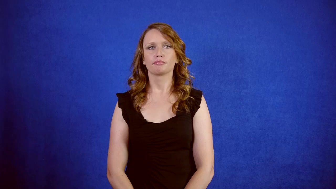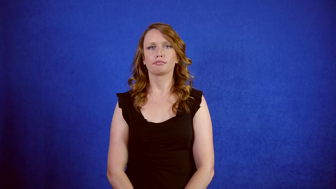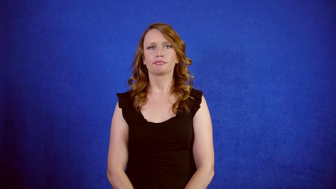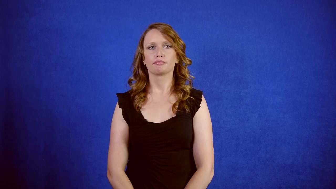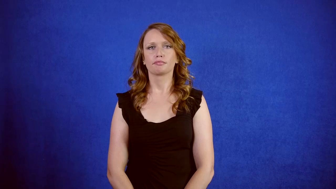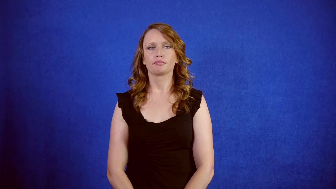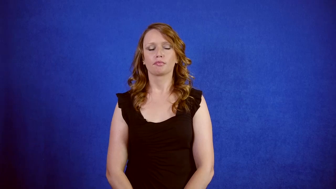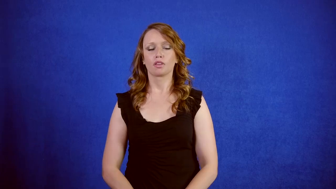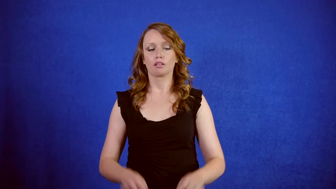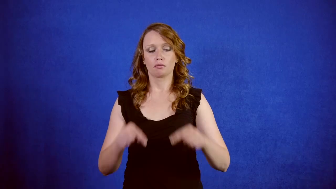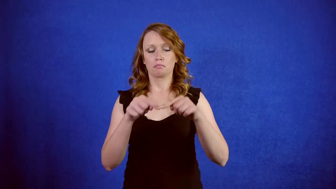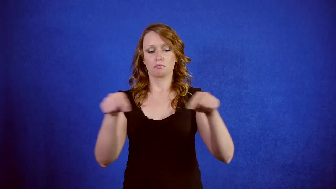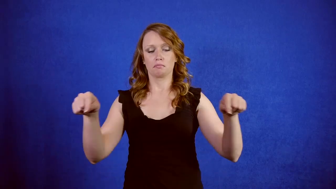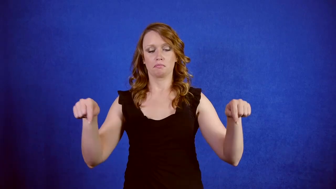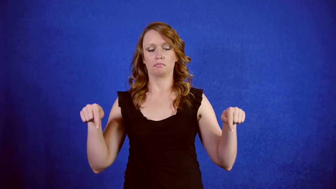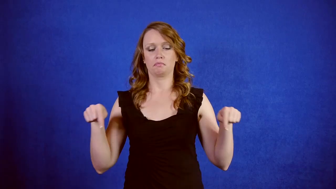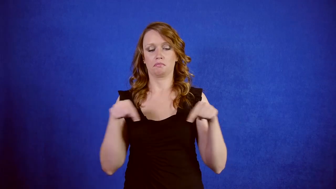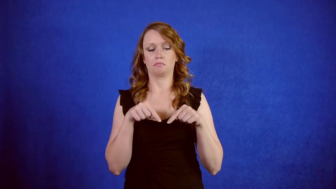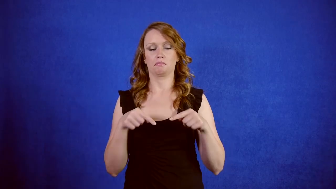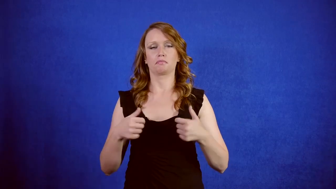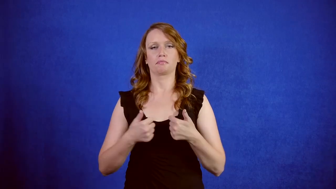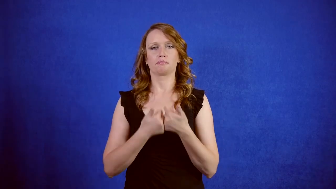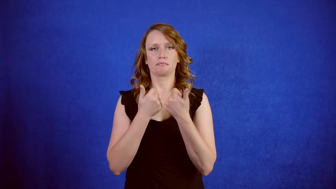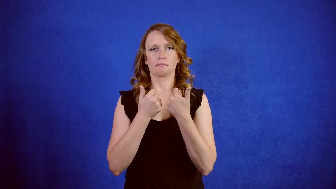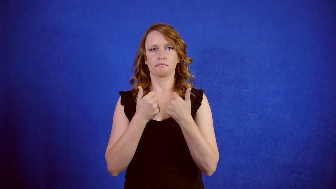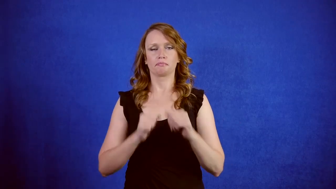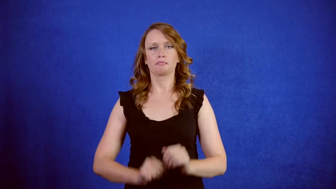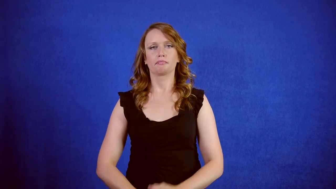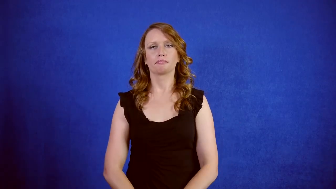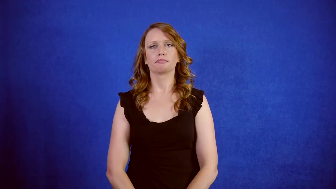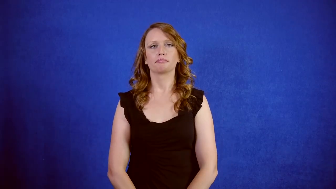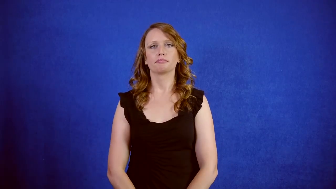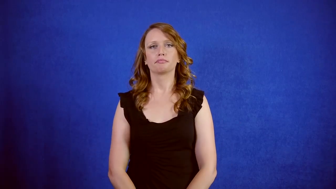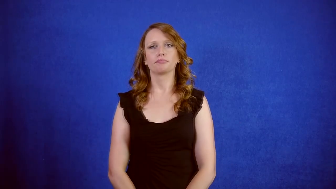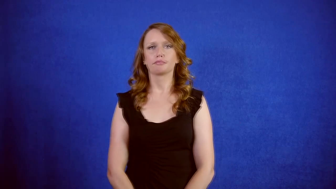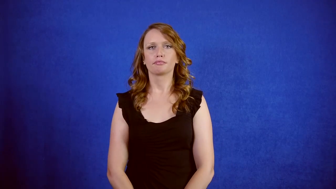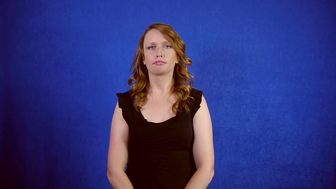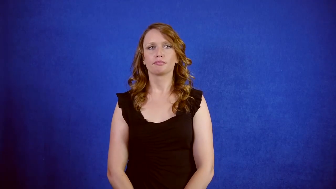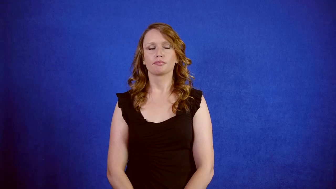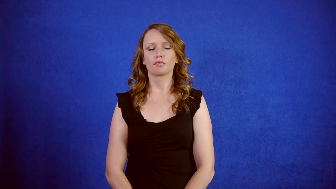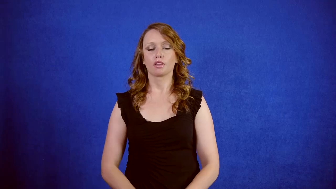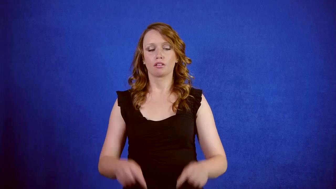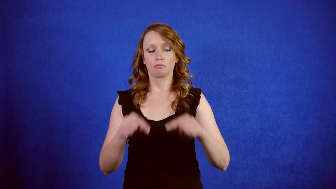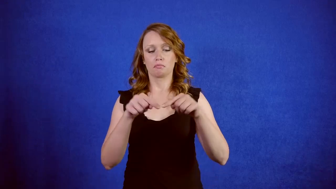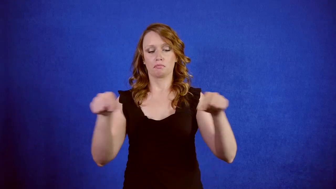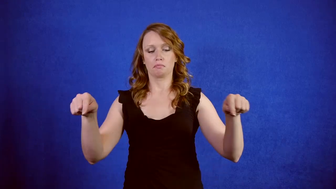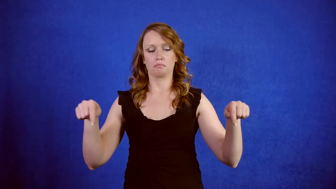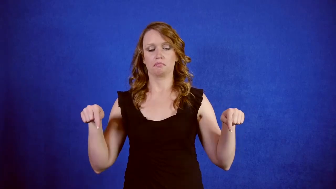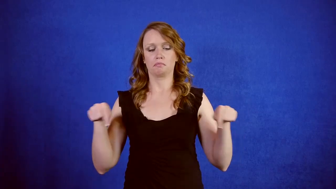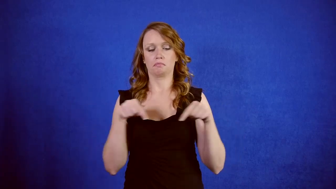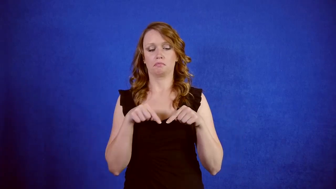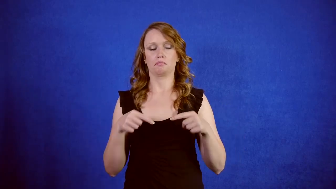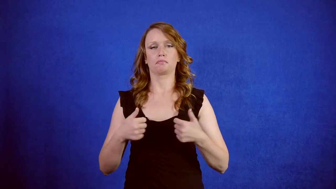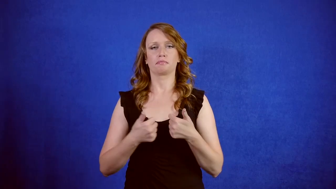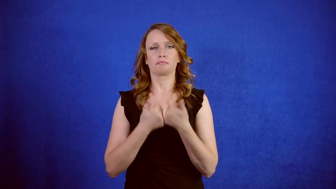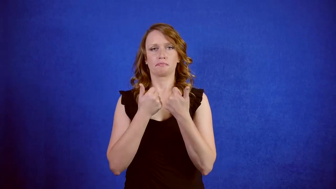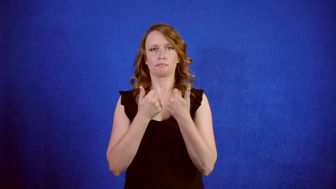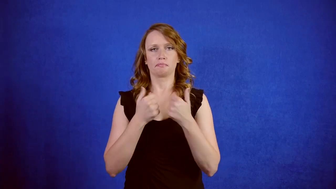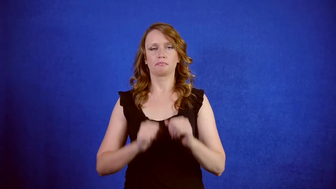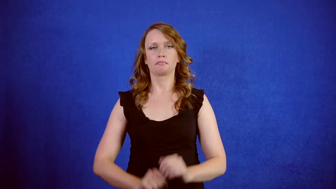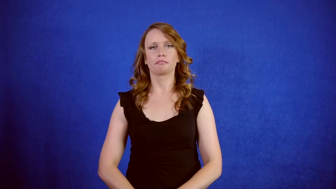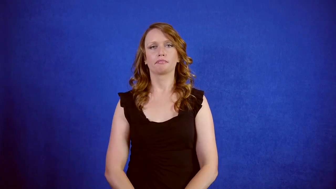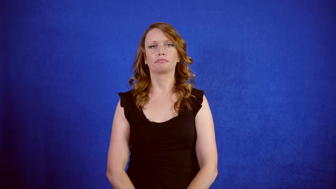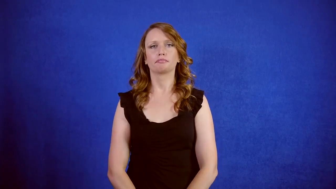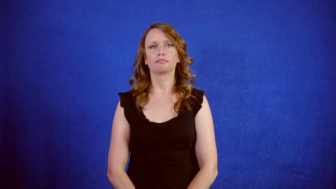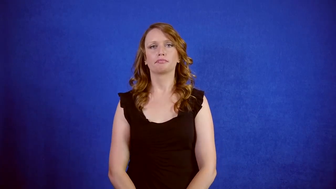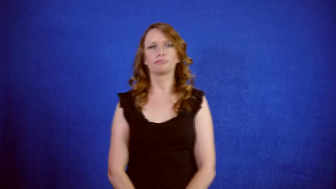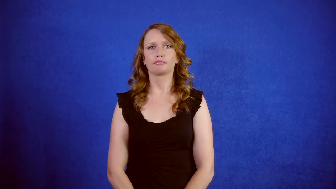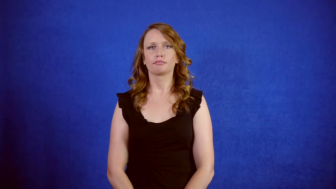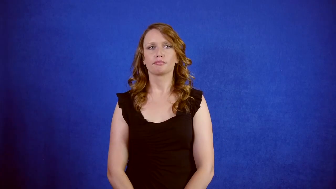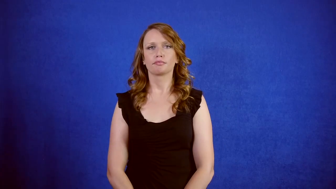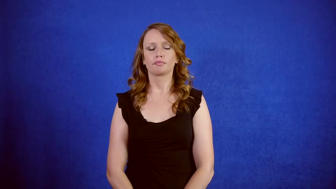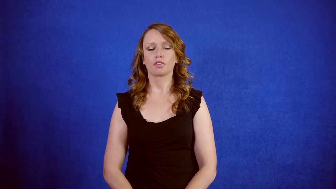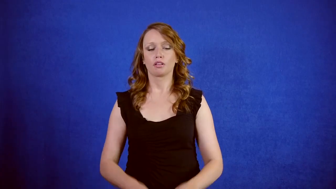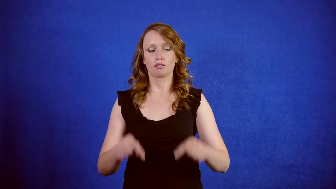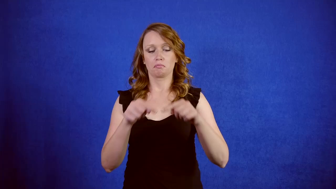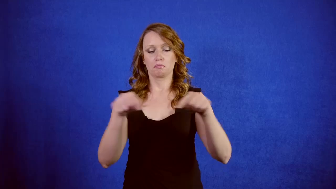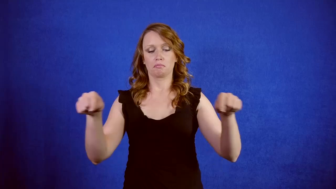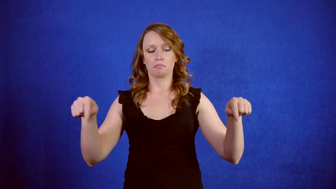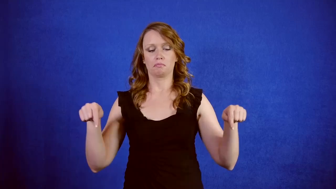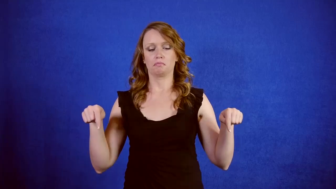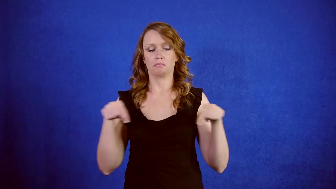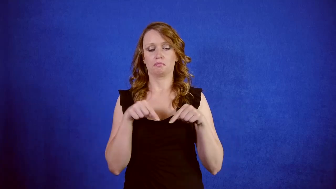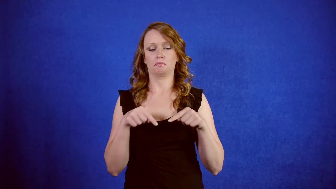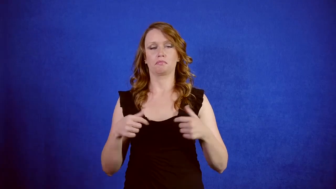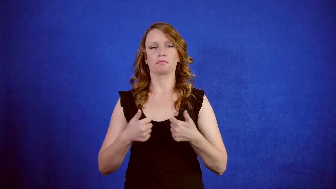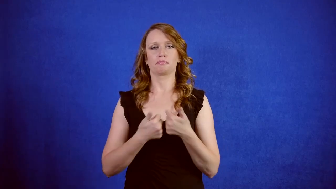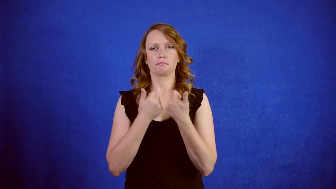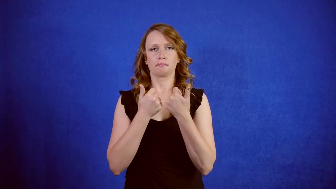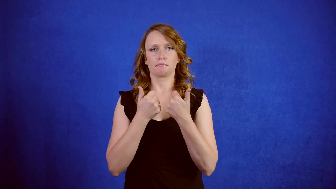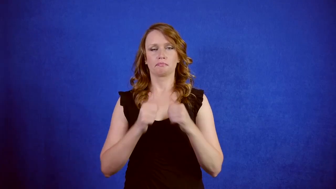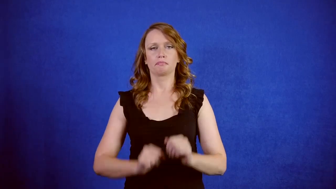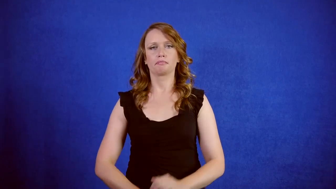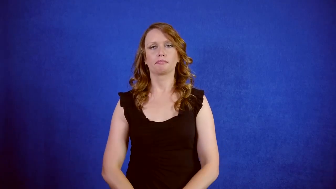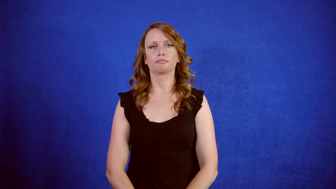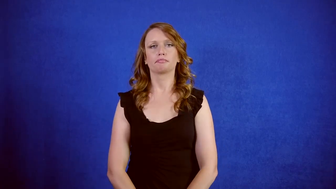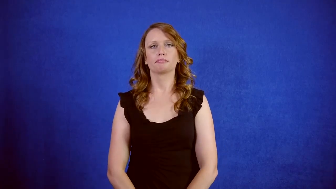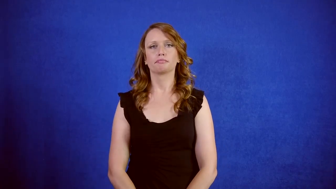Board Games